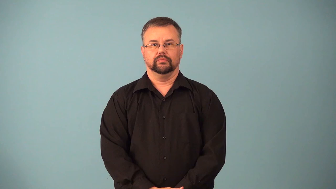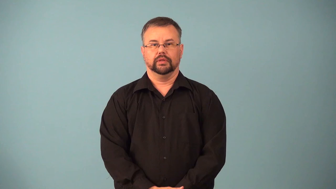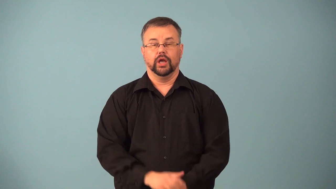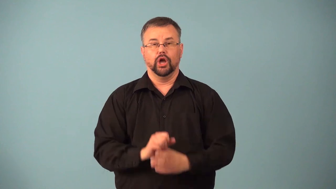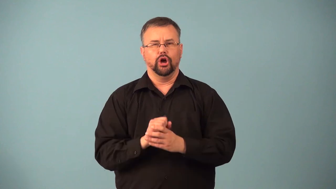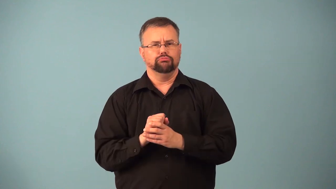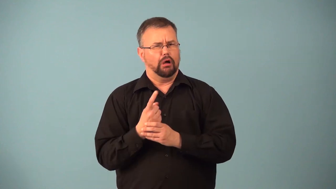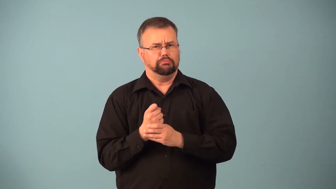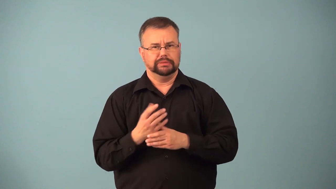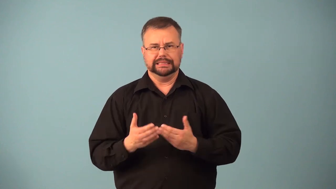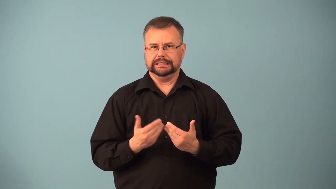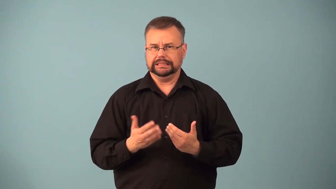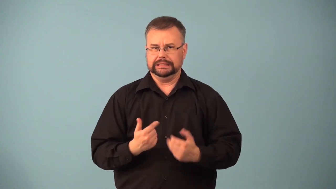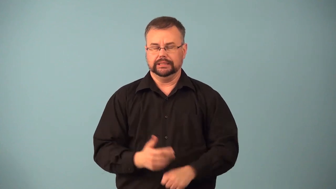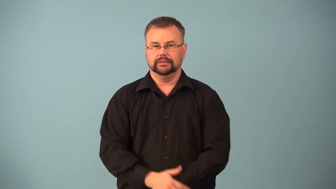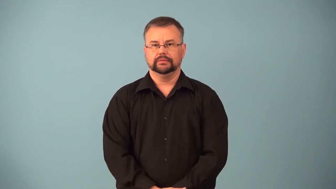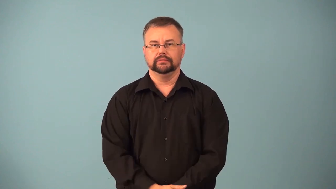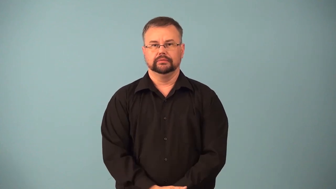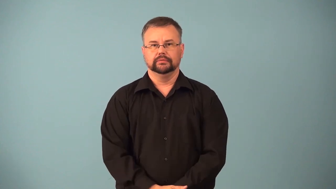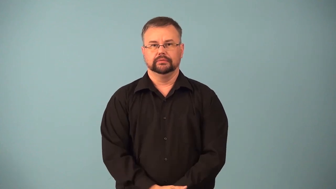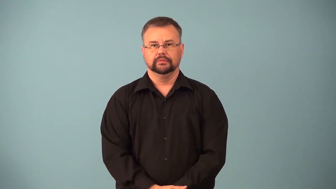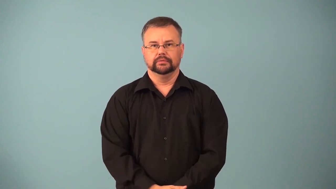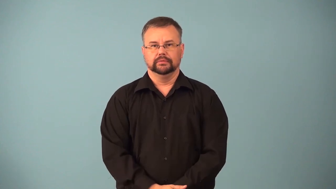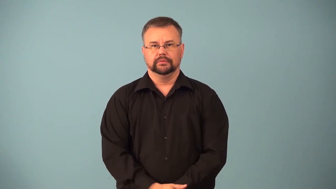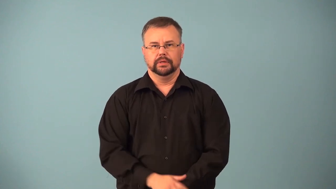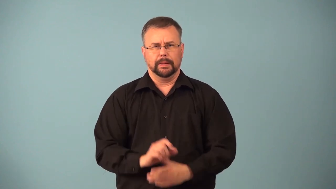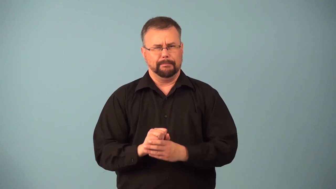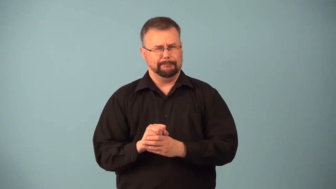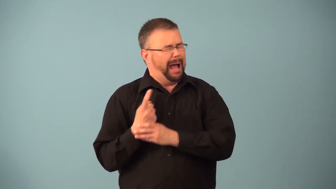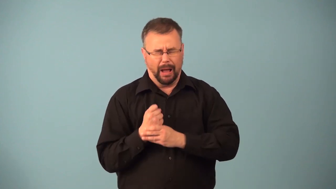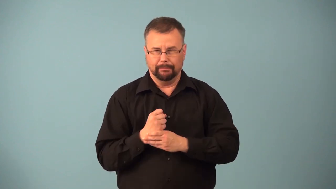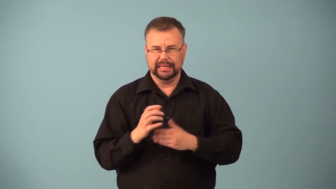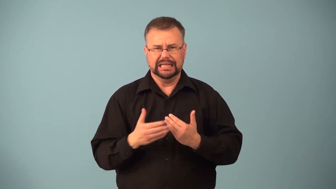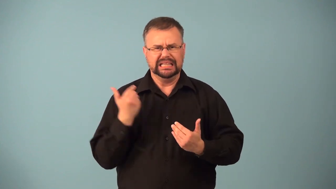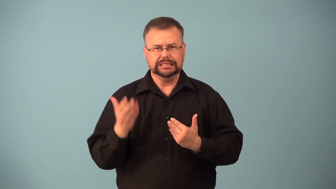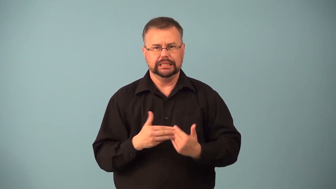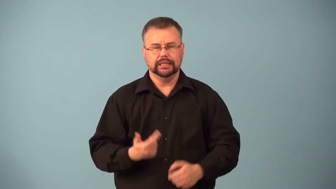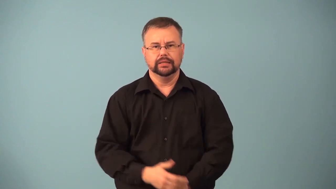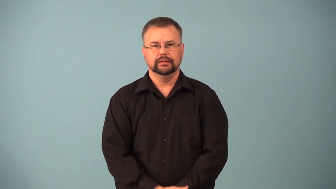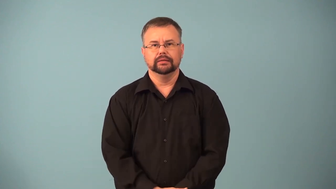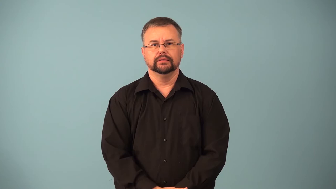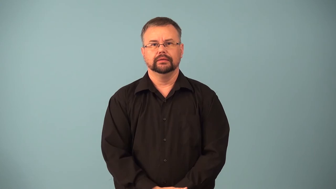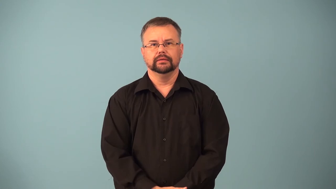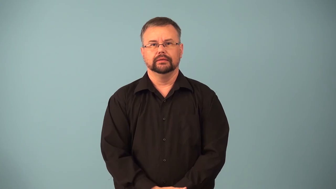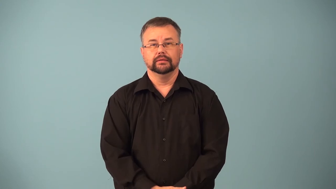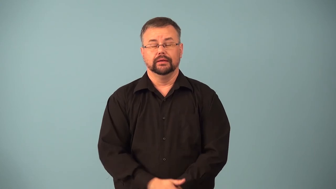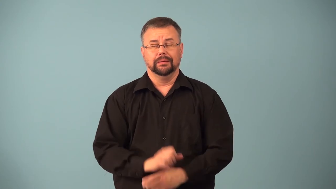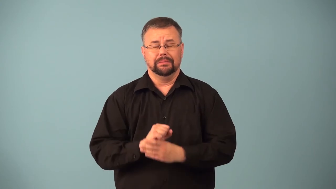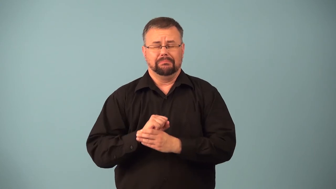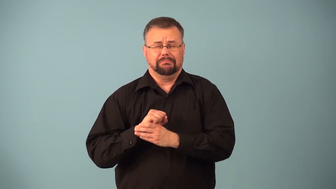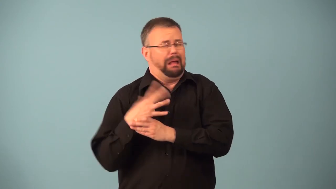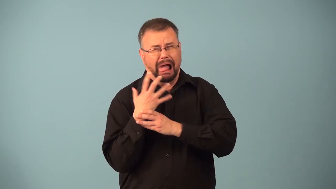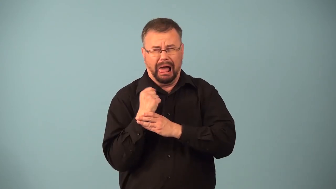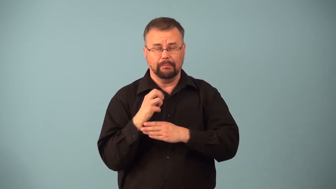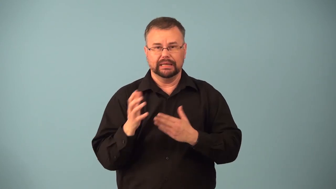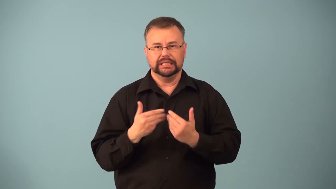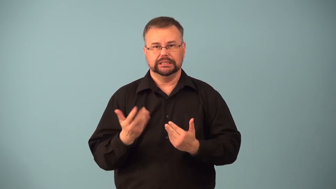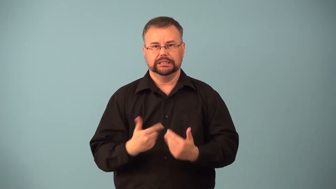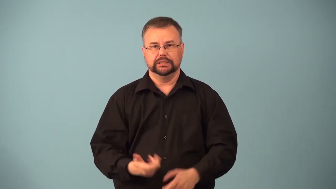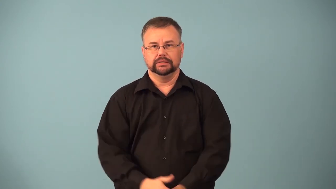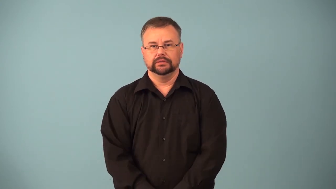fiery,fierier,fieriest